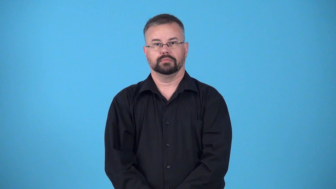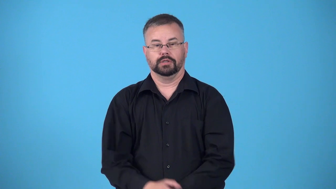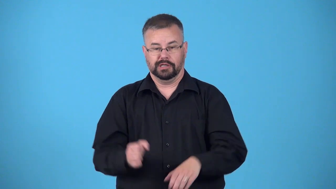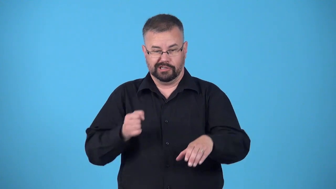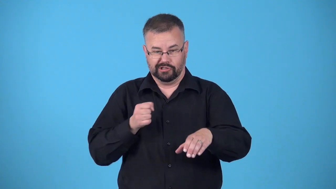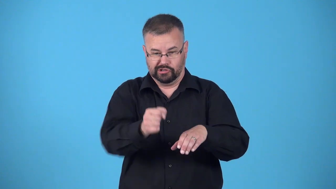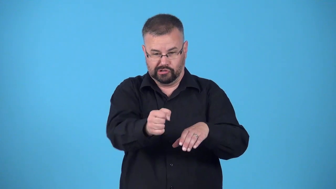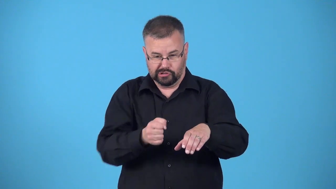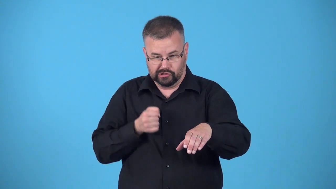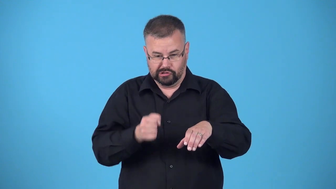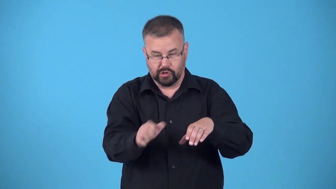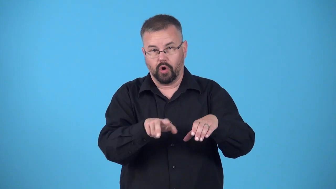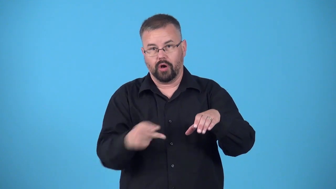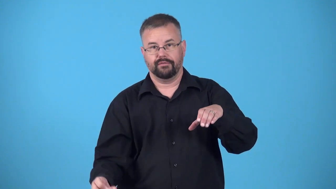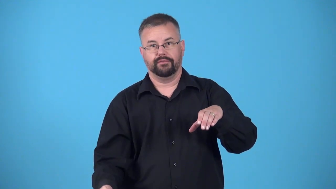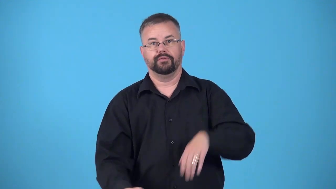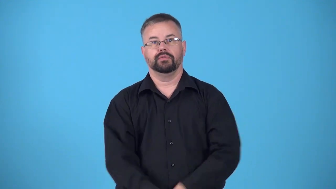saw off-cut